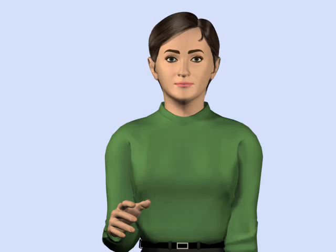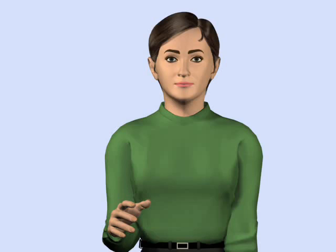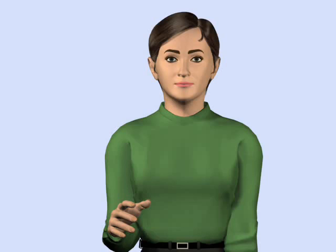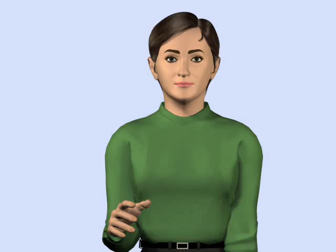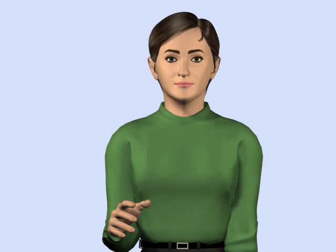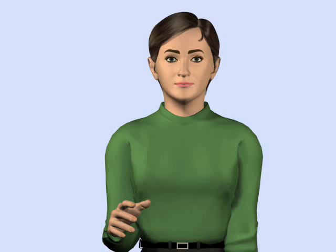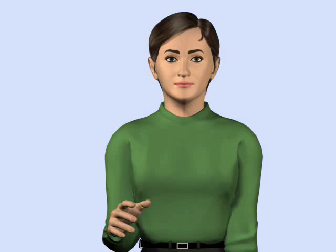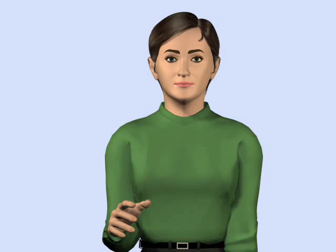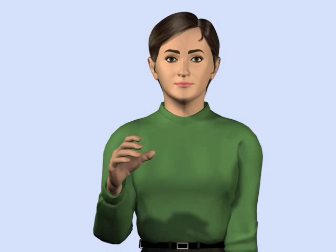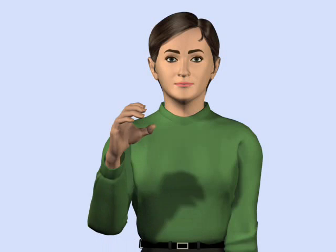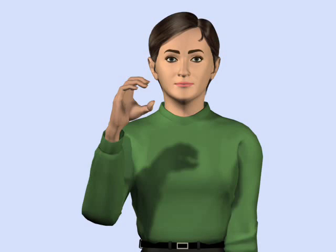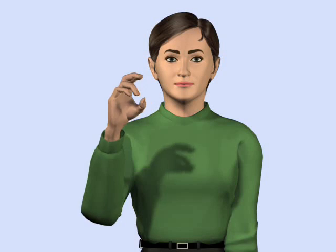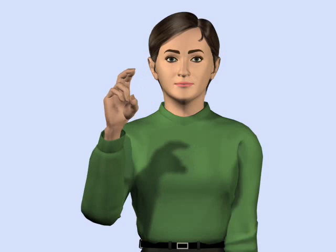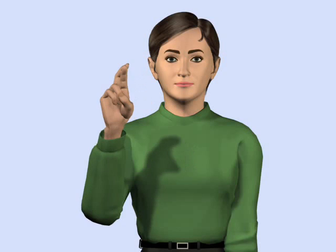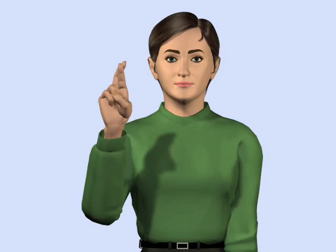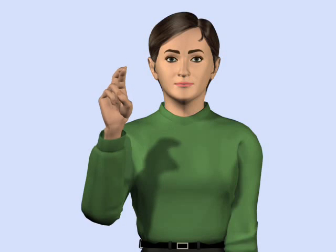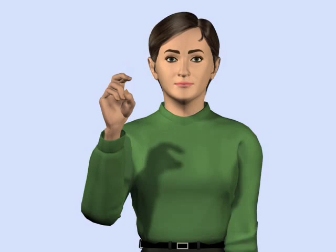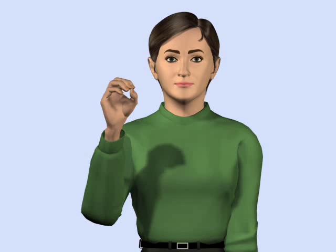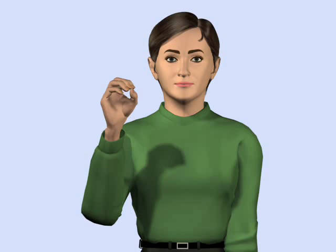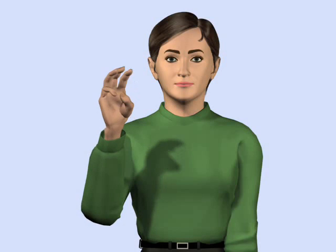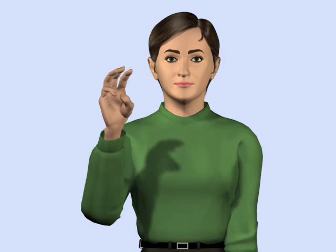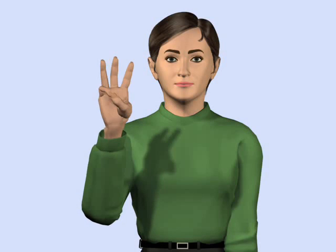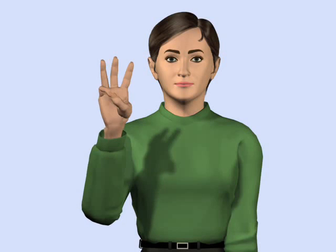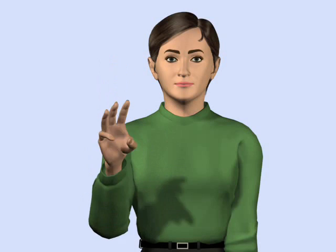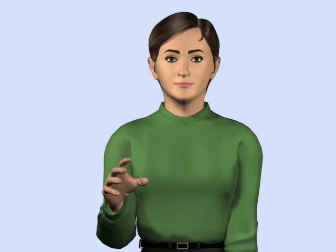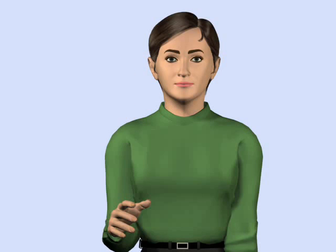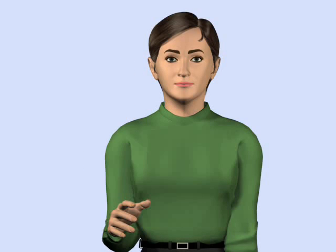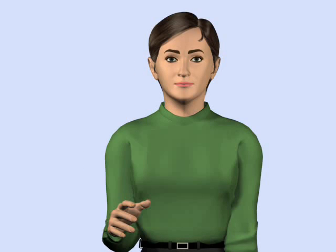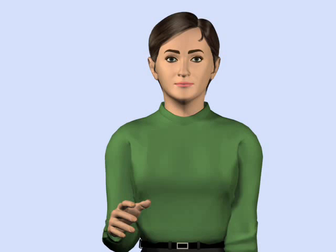crow-bird